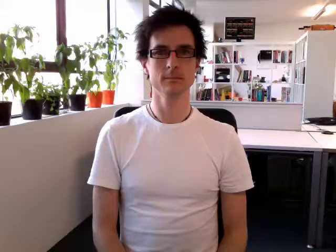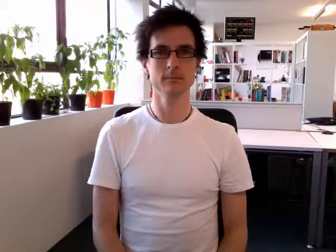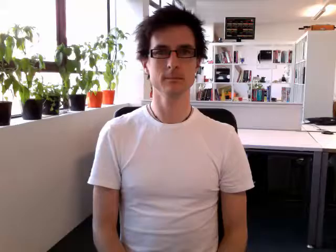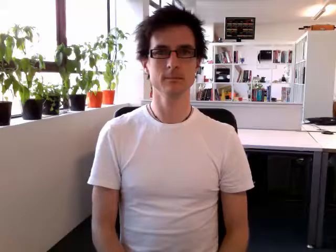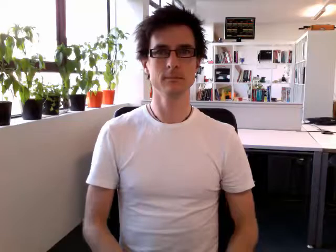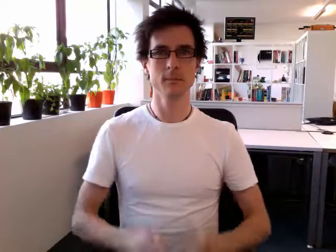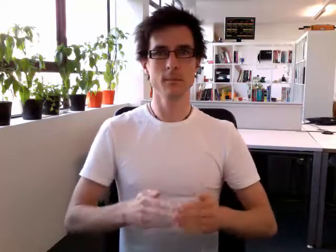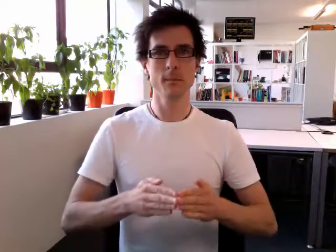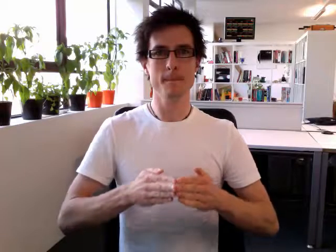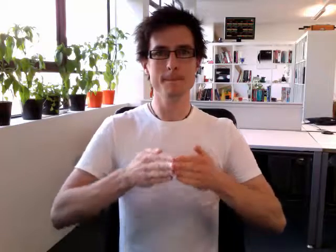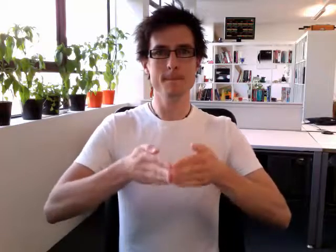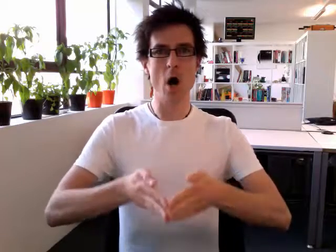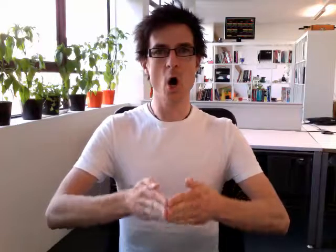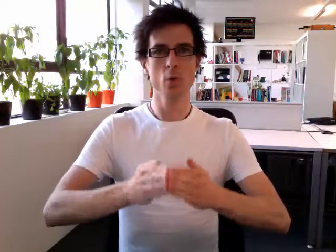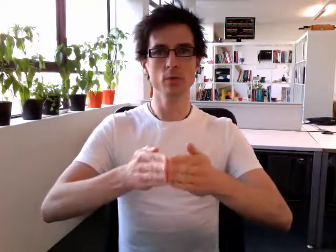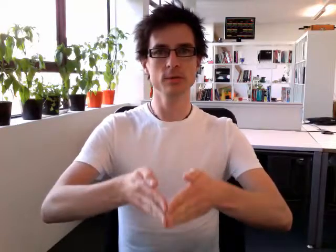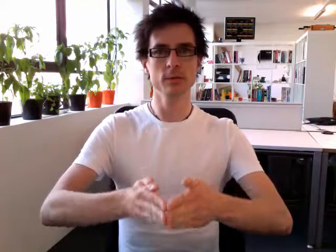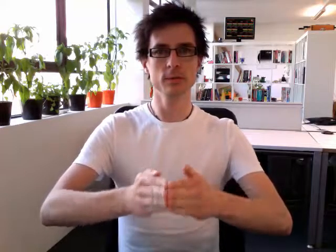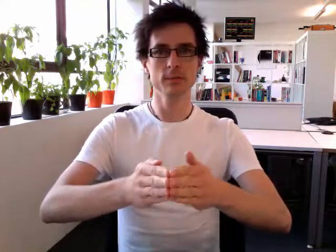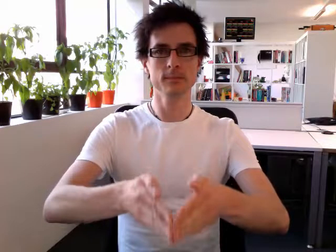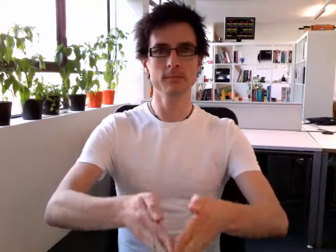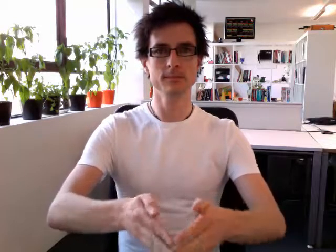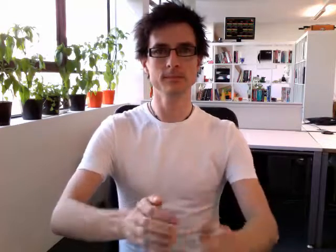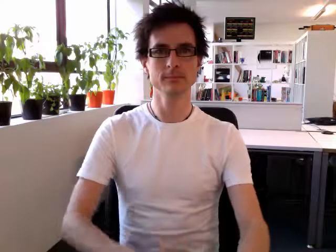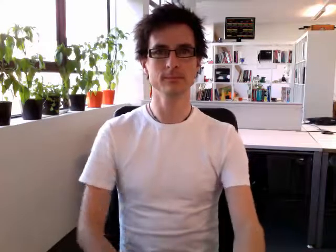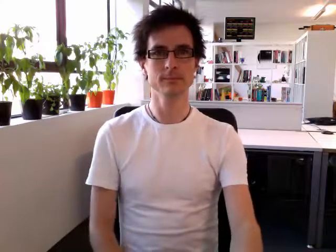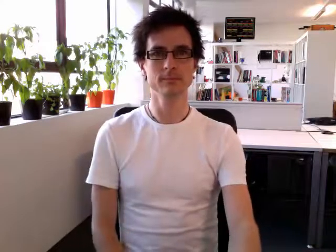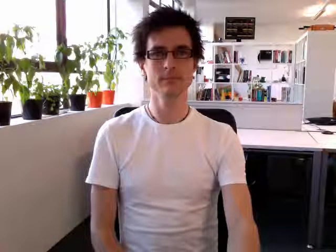boat